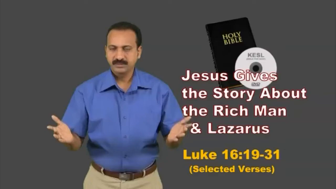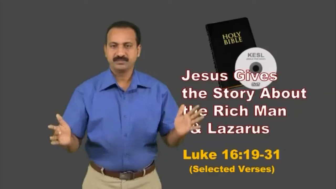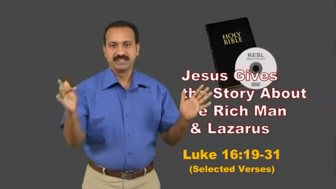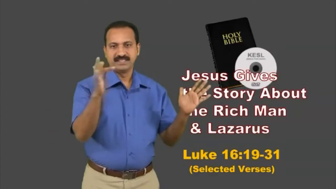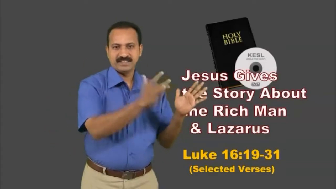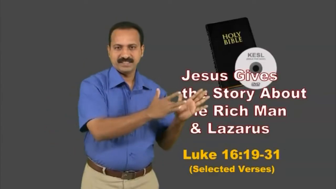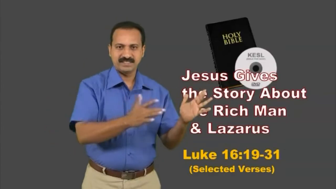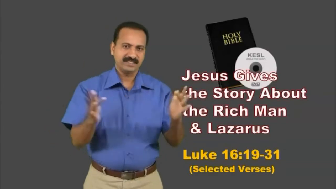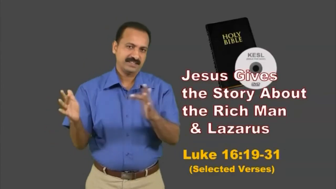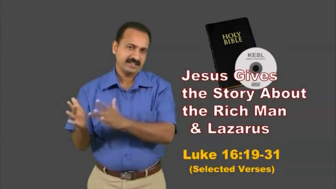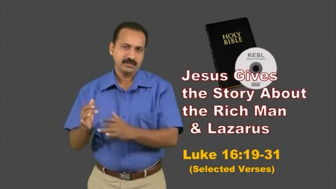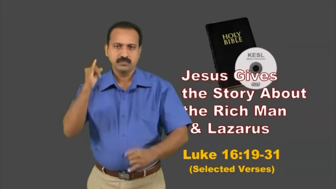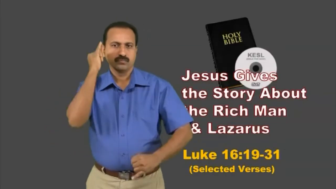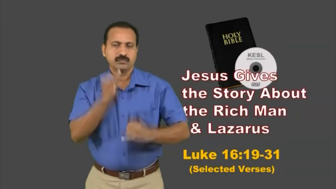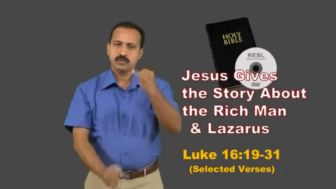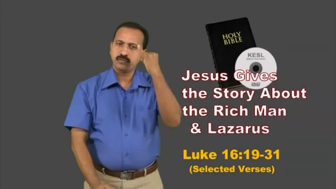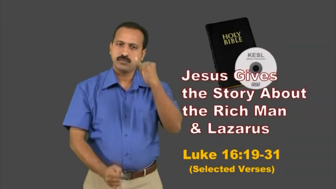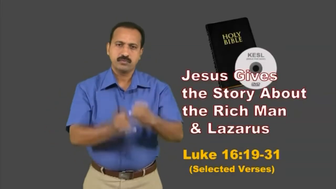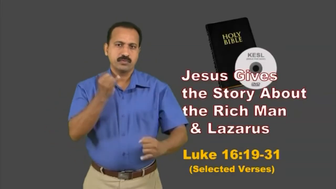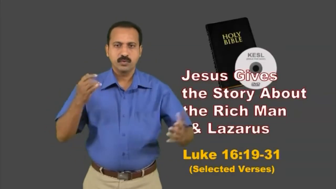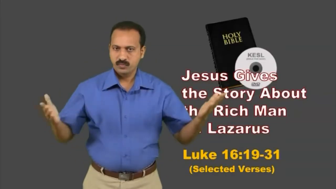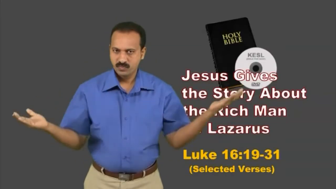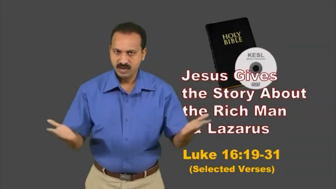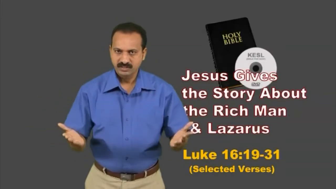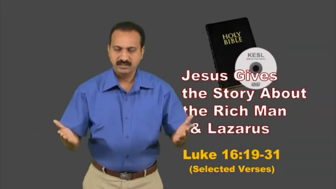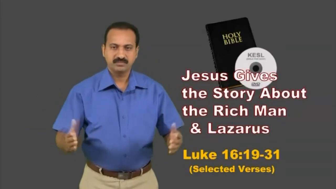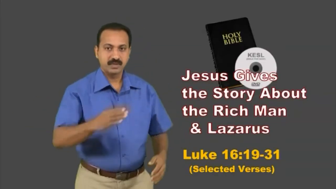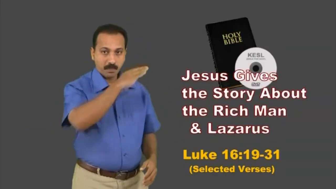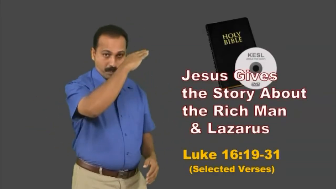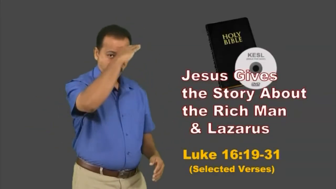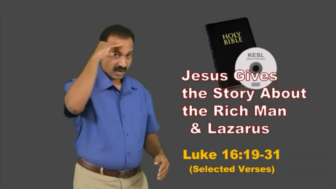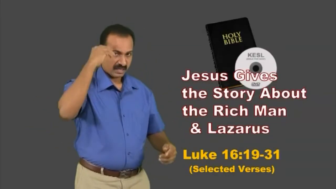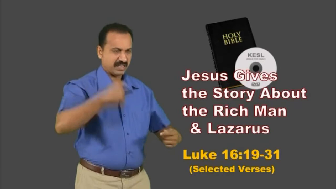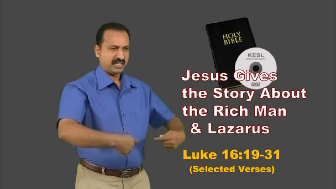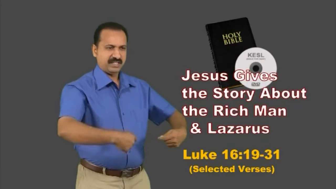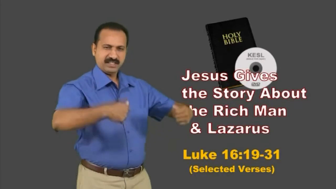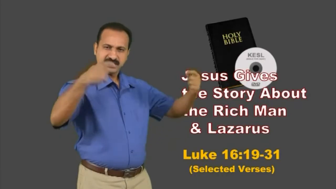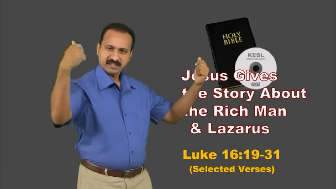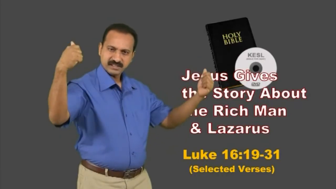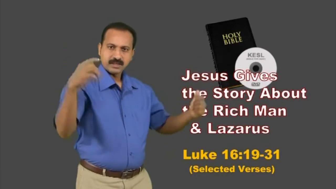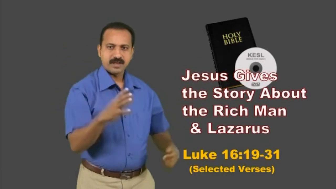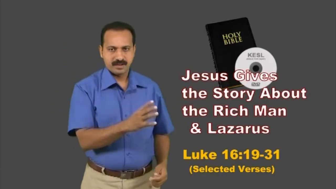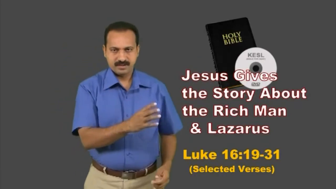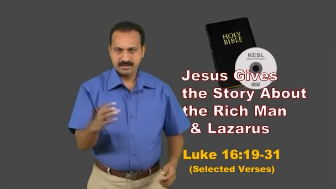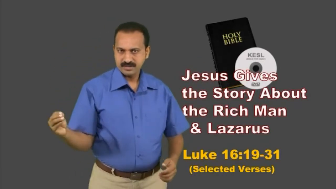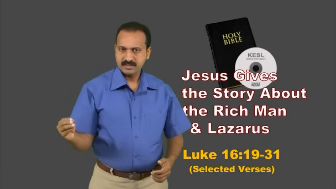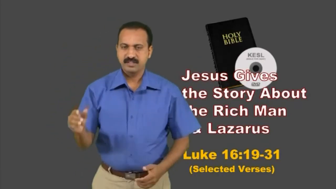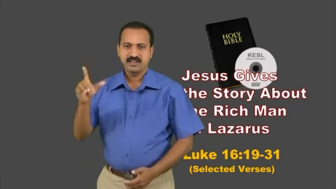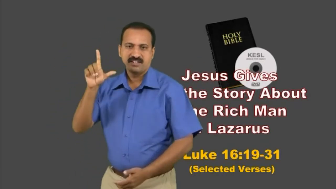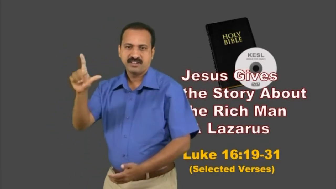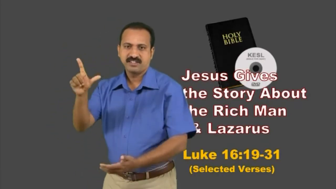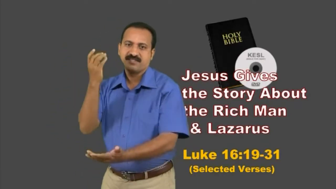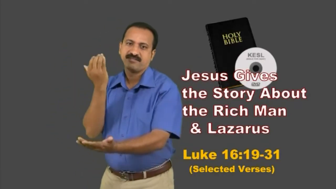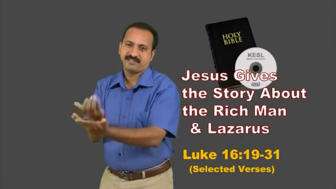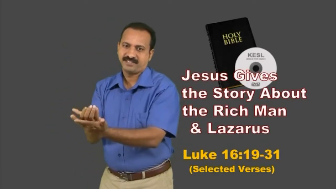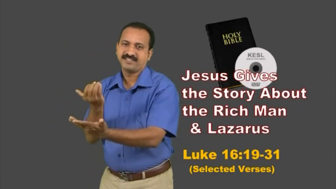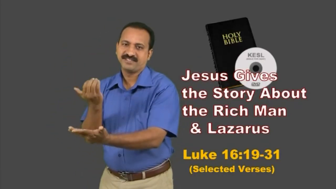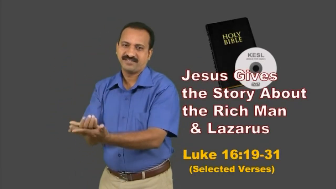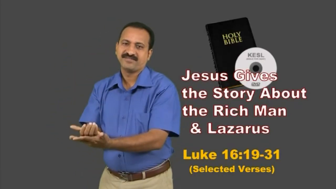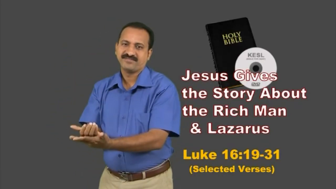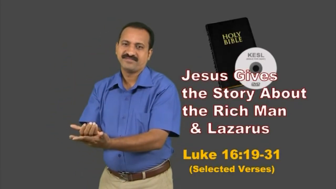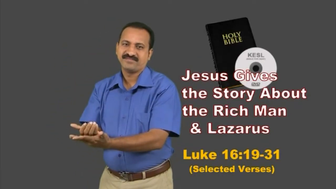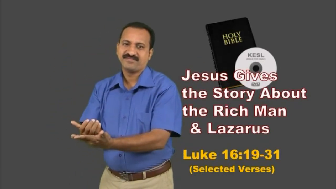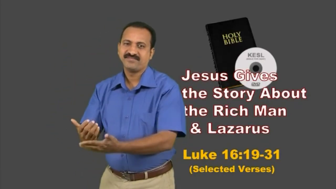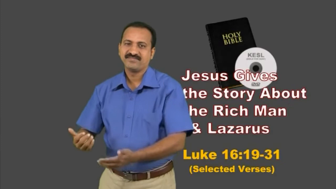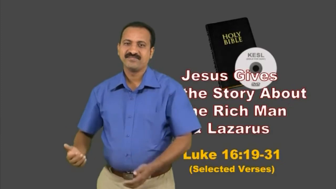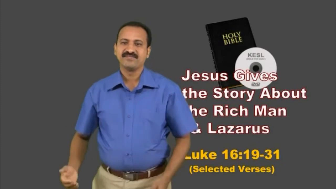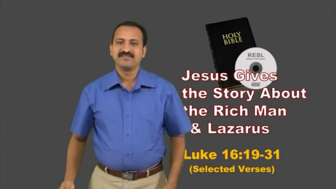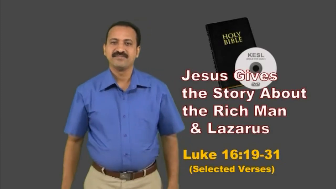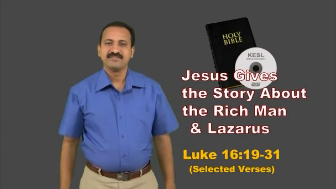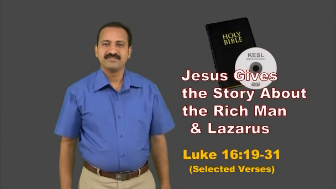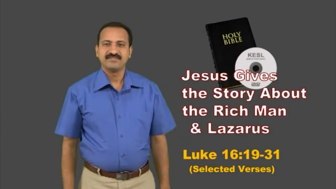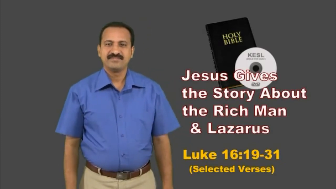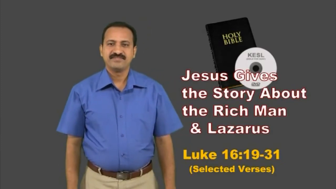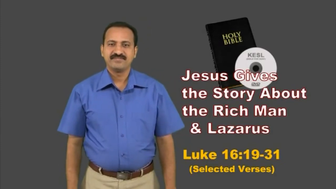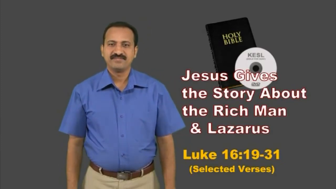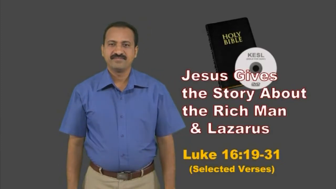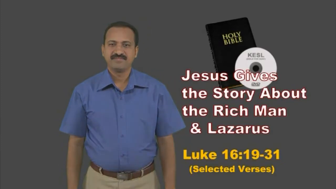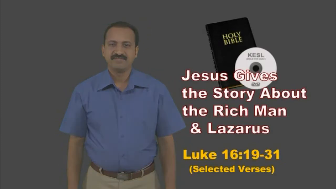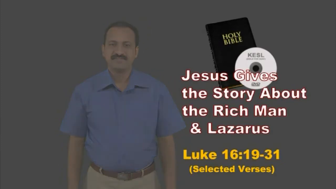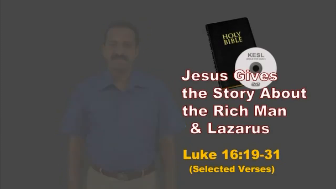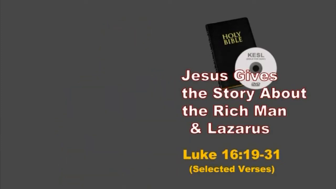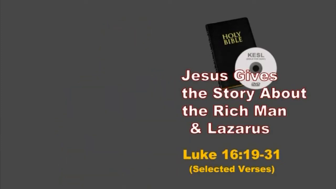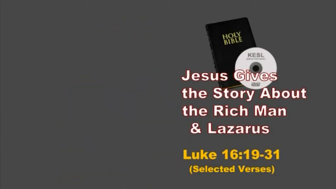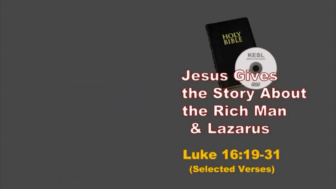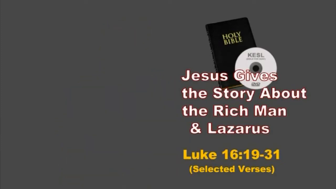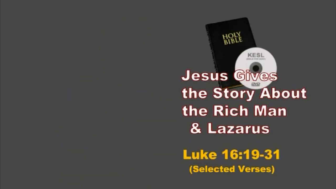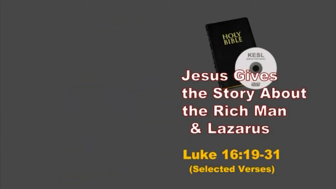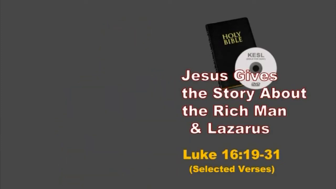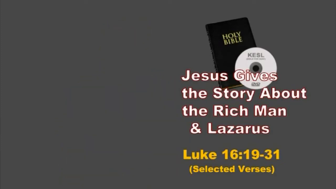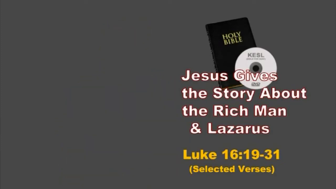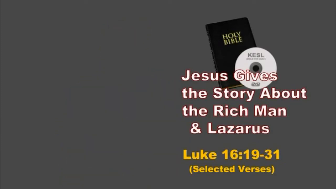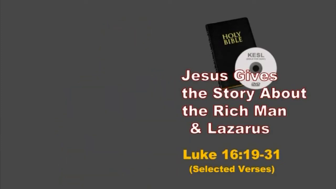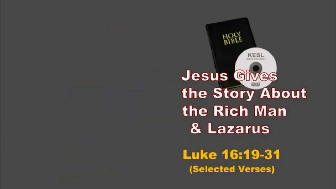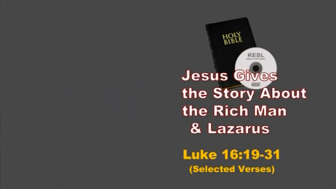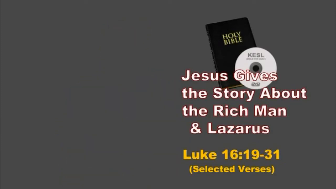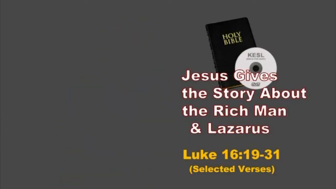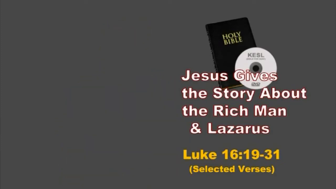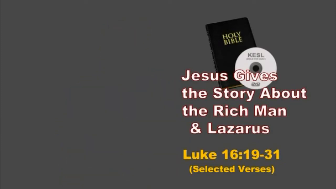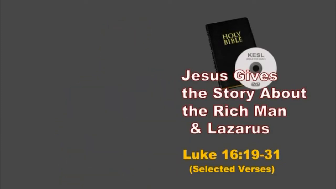Jesus gives the Story about the Rich Man & Lazarus